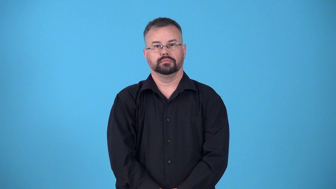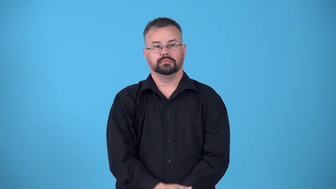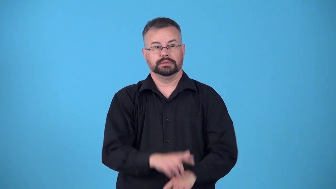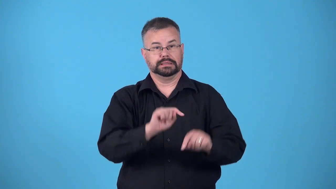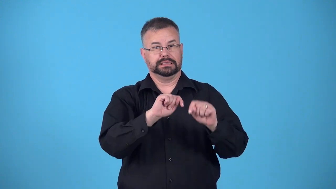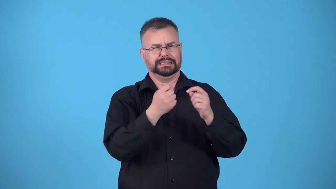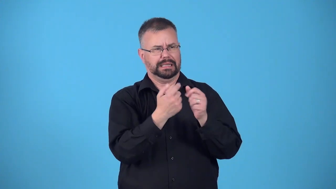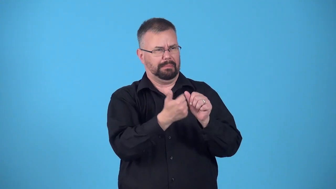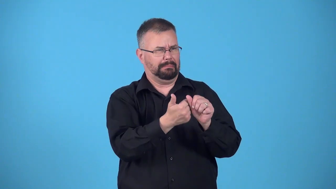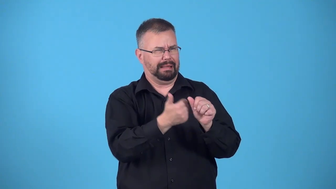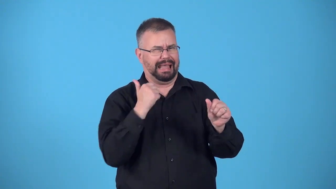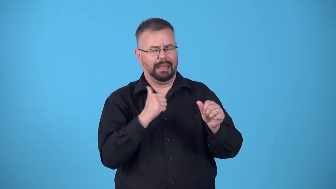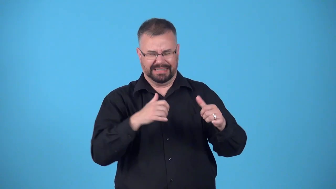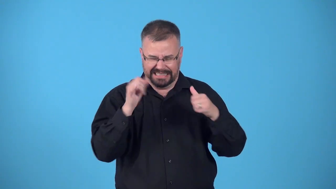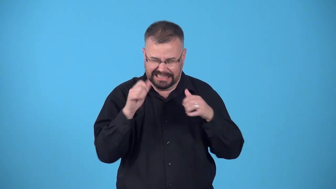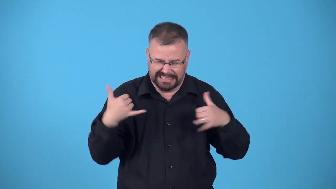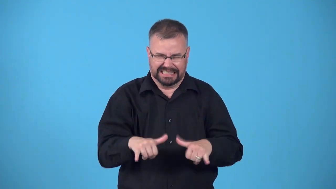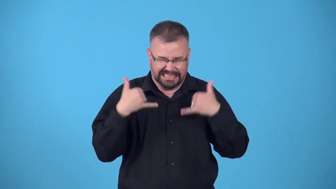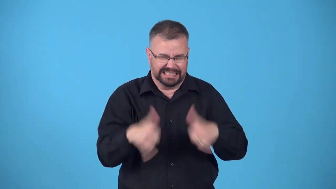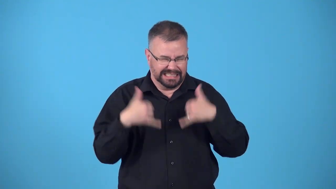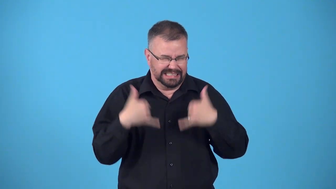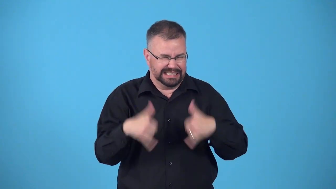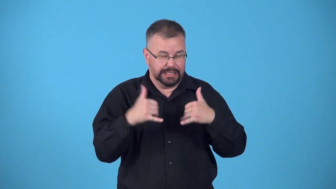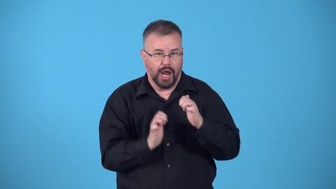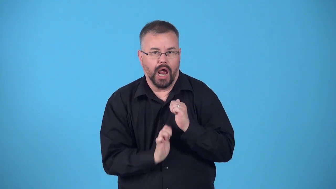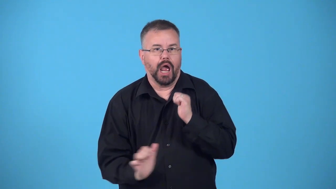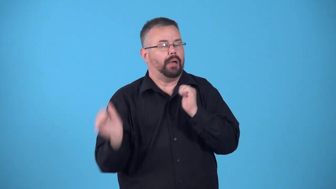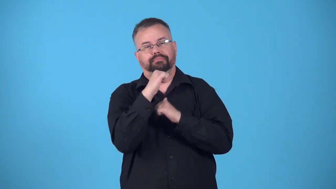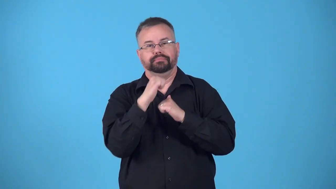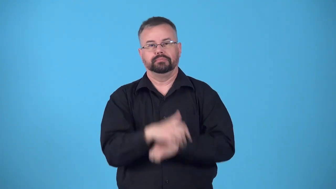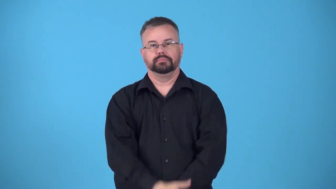rally